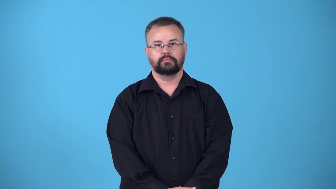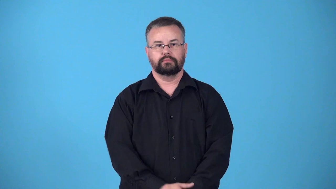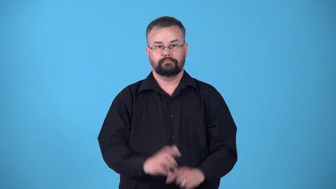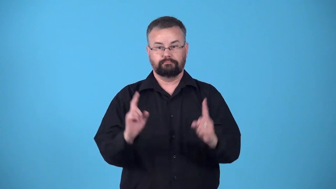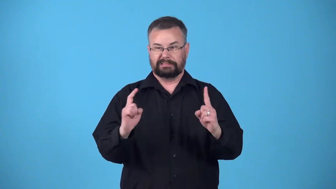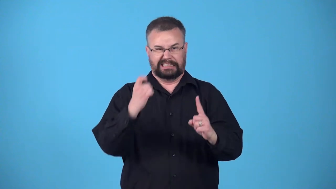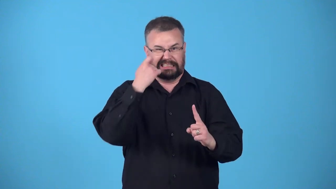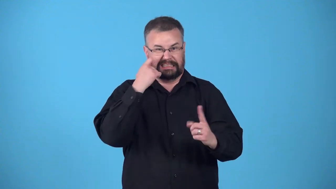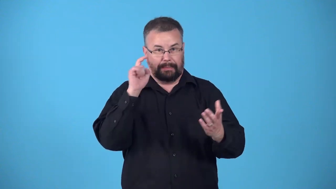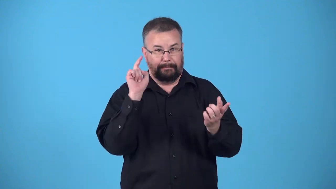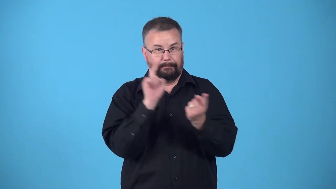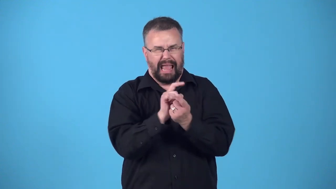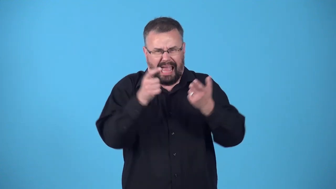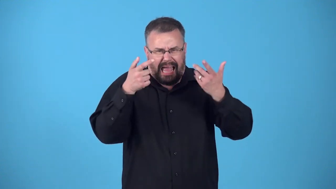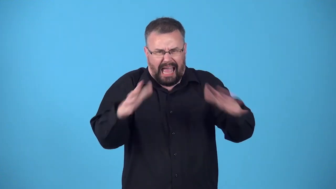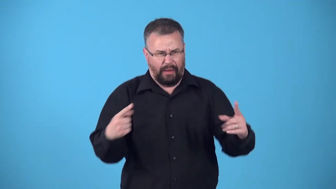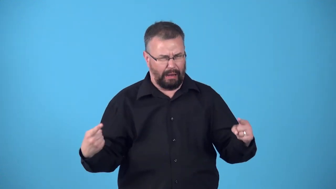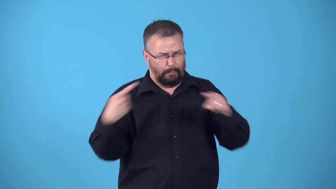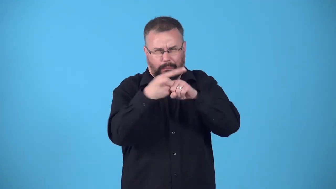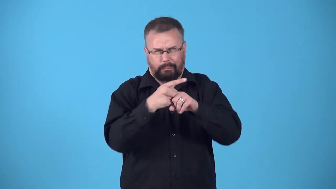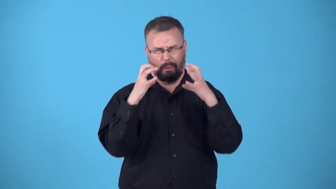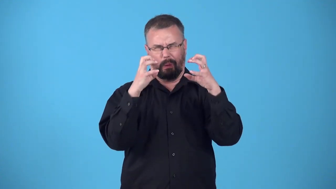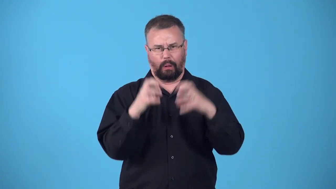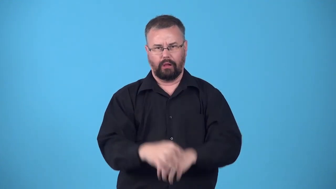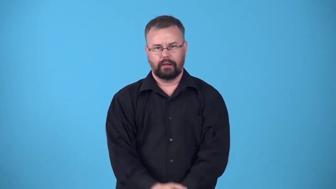got off on the wrong foot